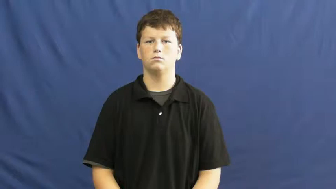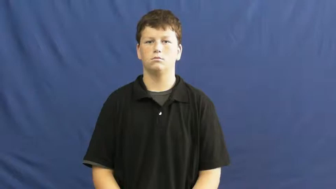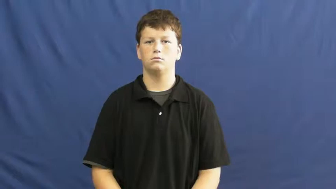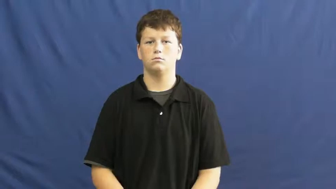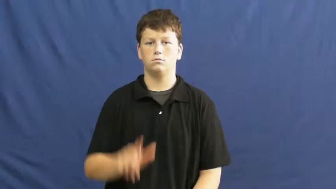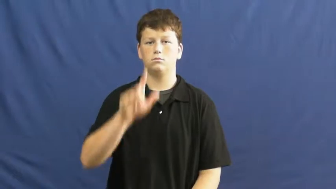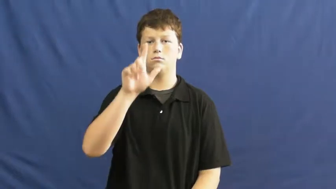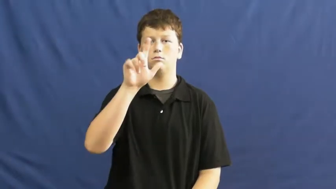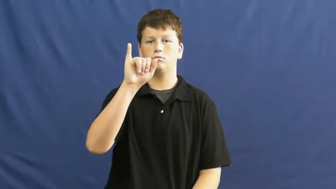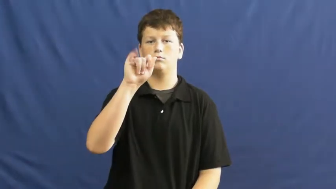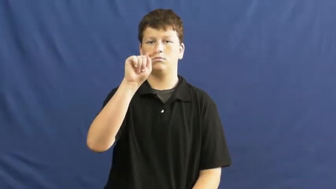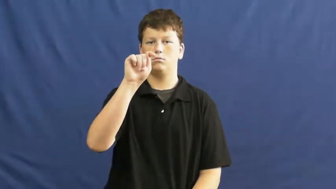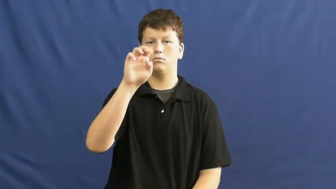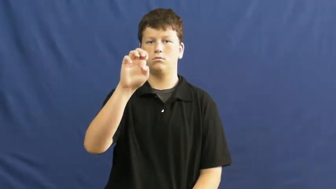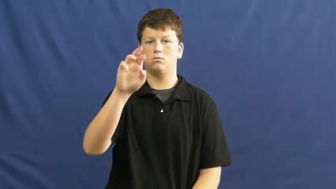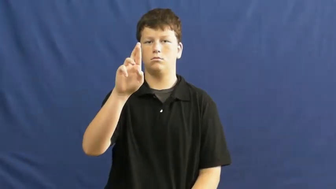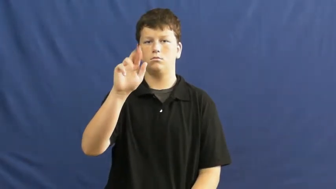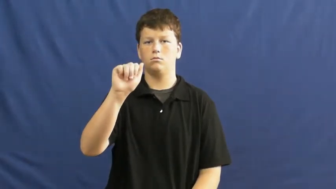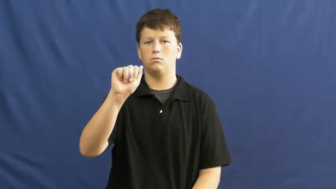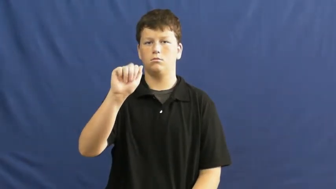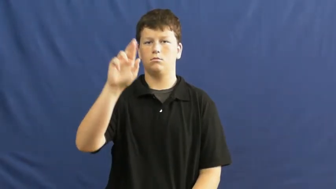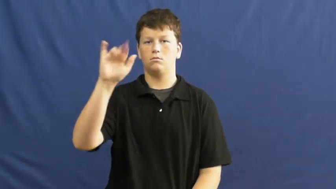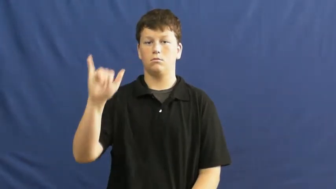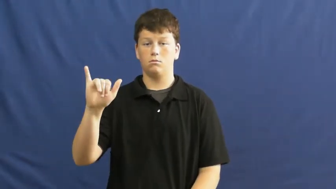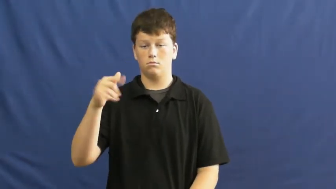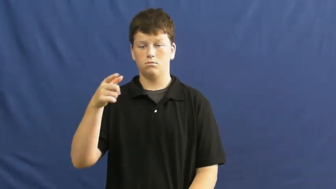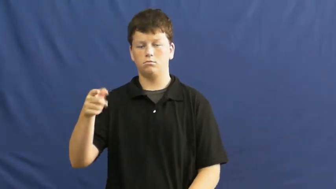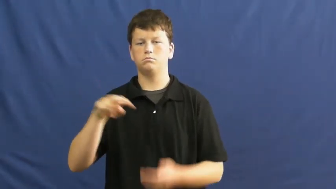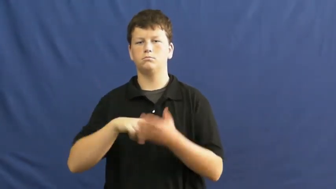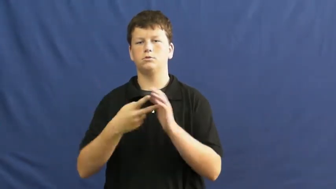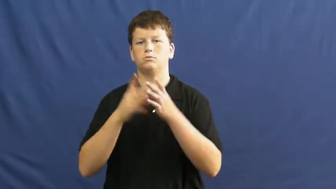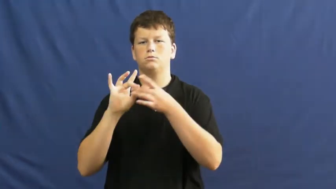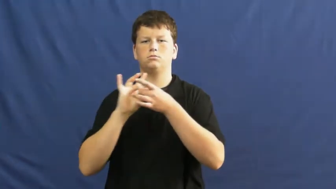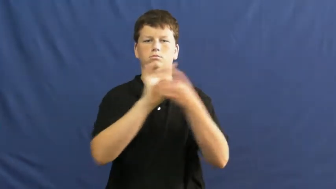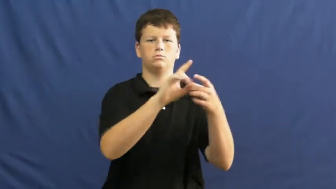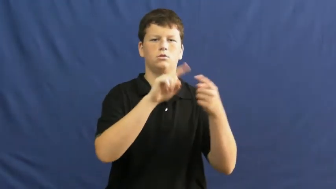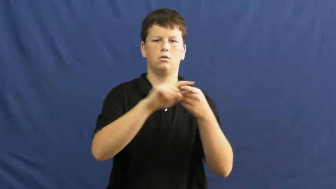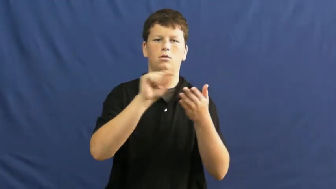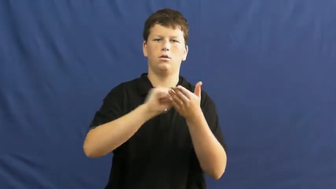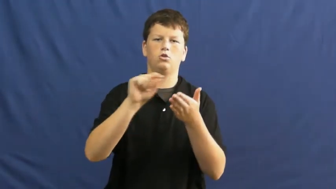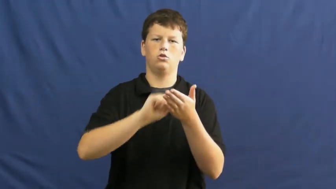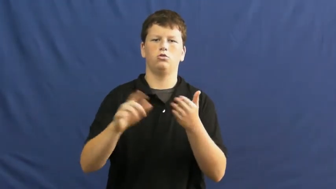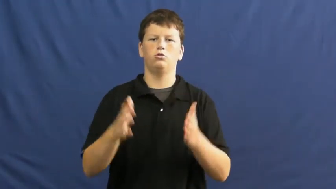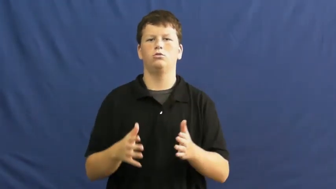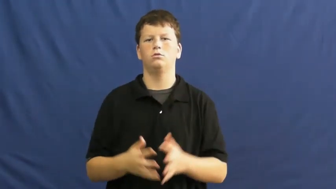literary